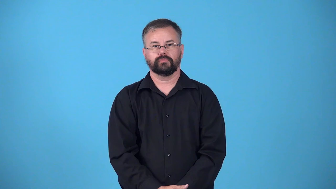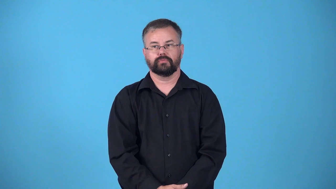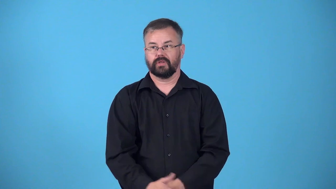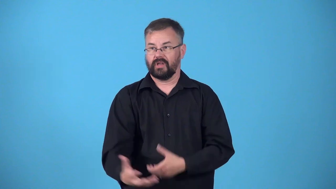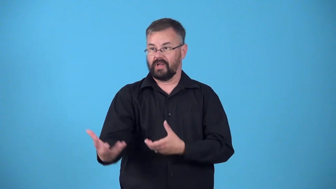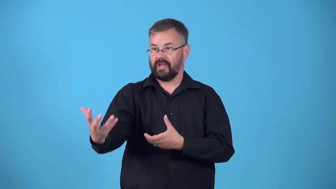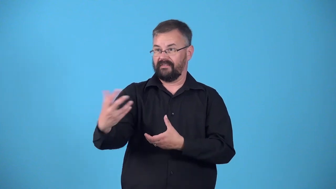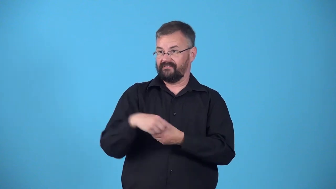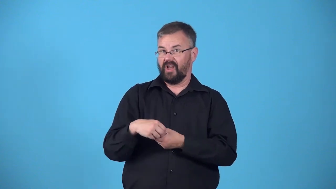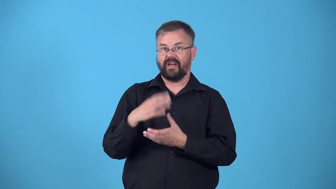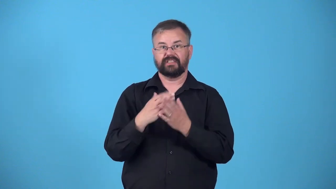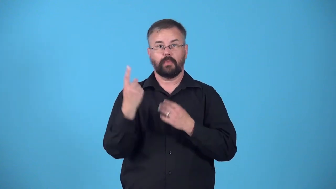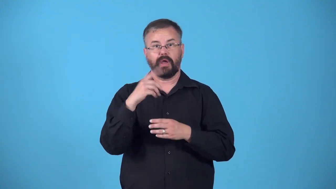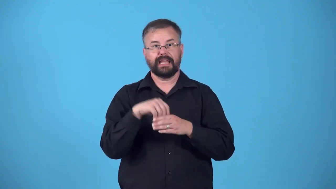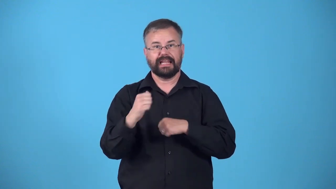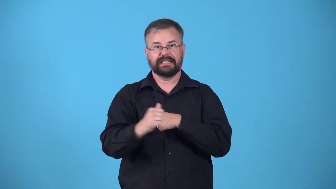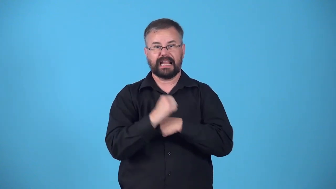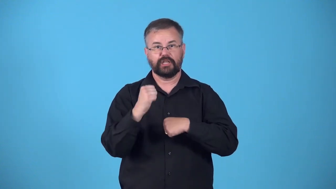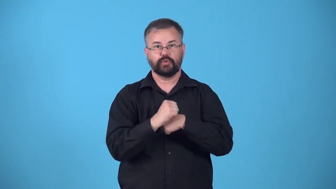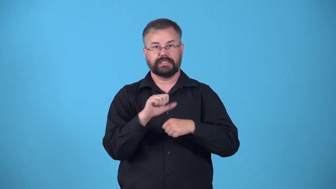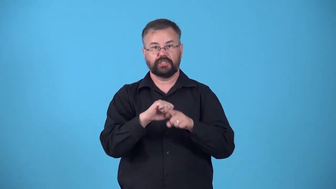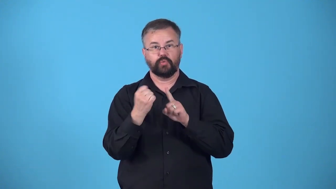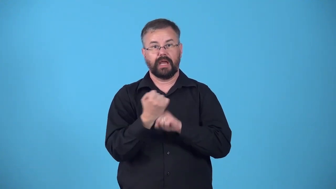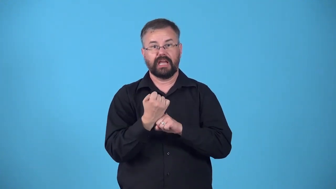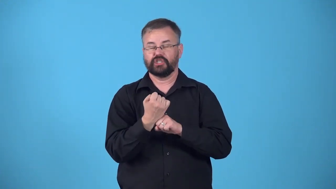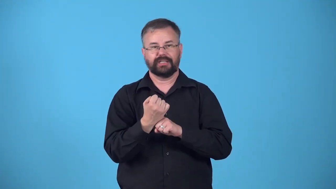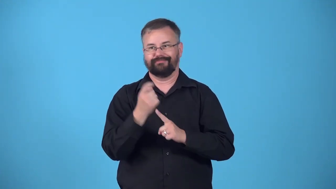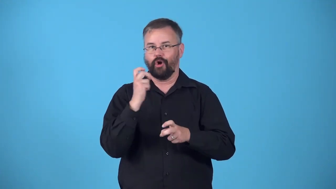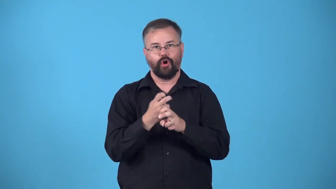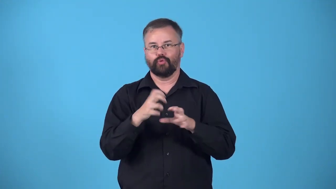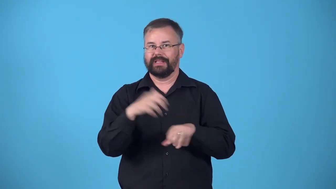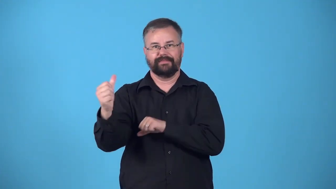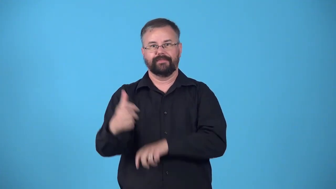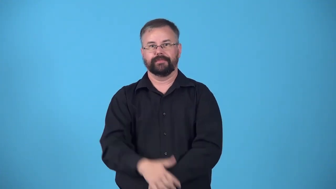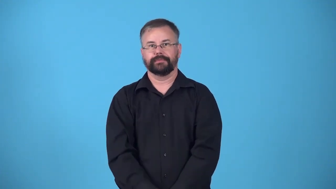entangle